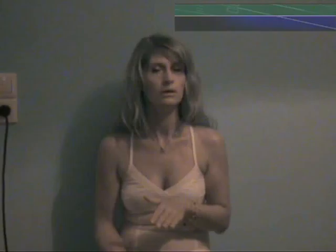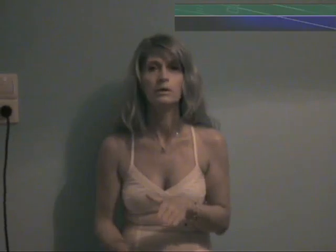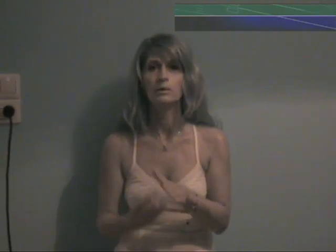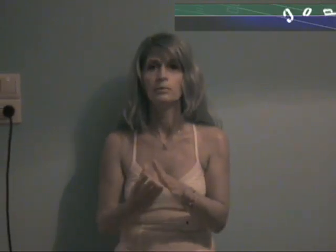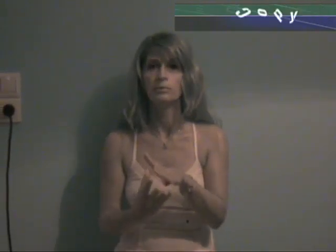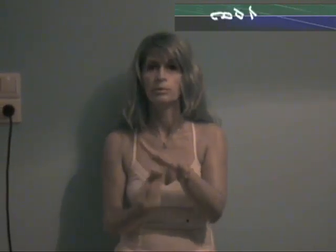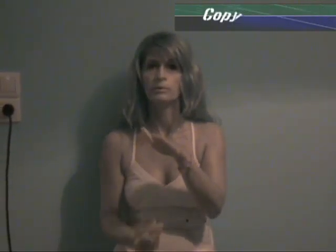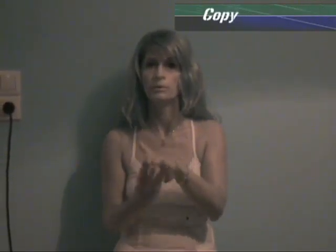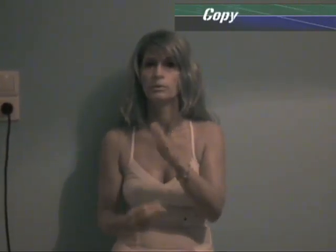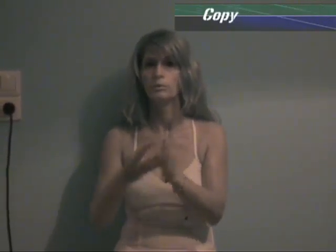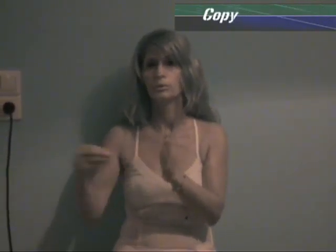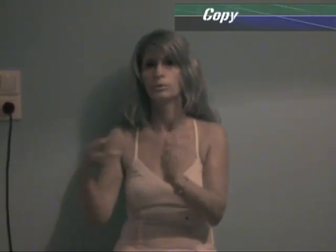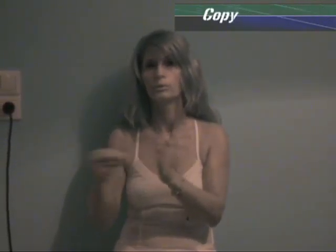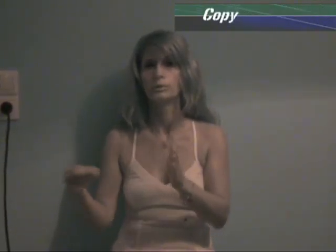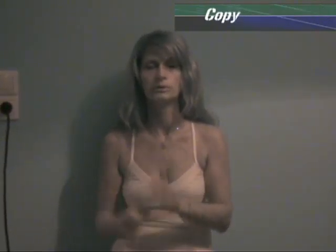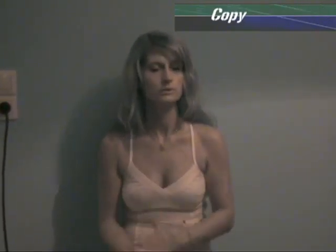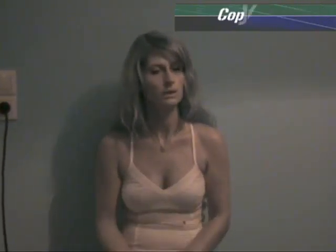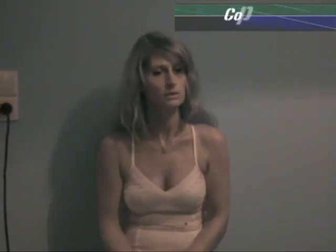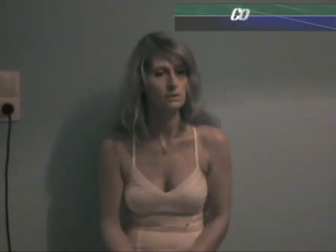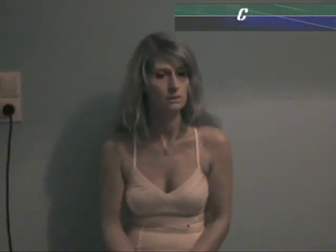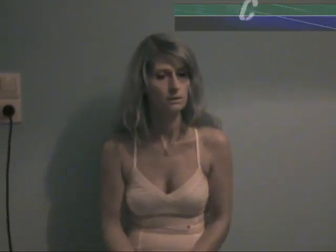Copy